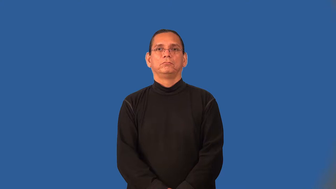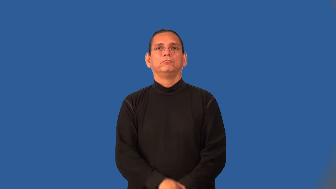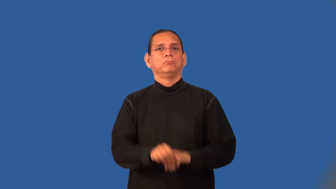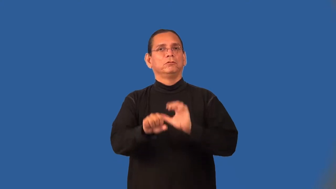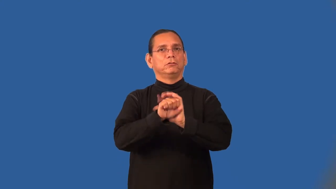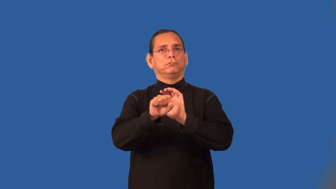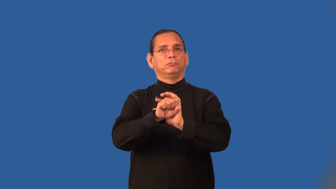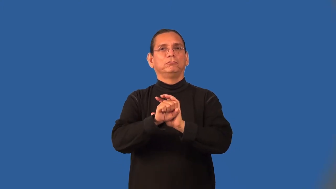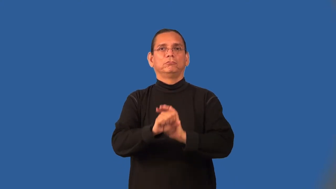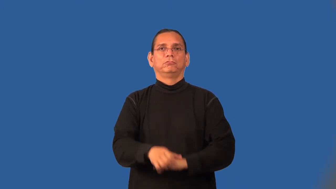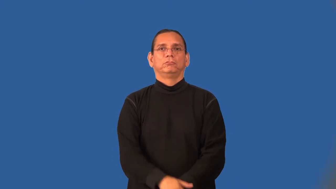catcher,catch